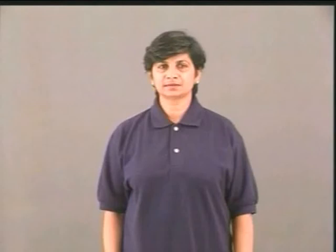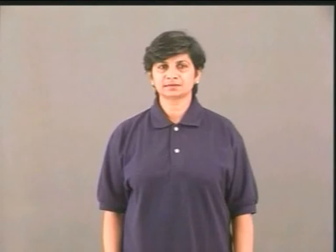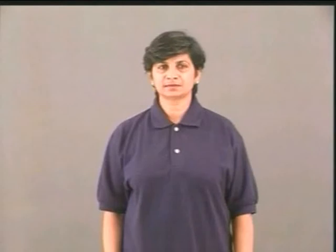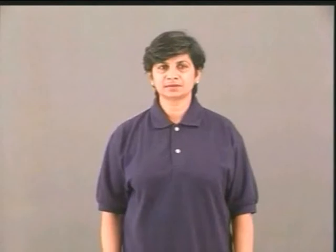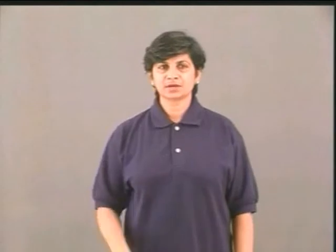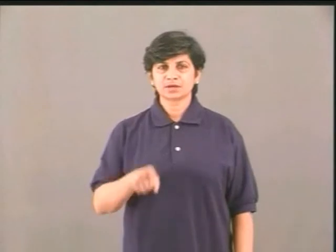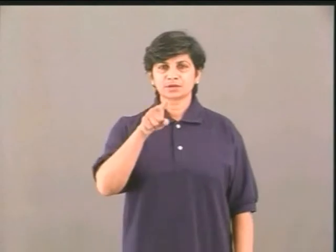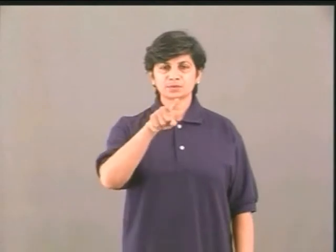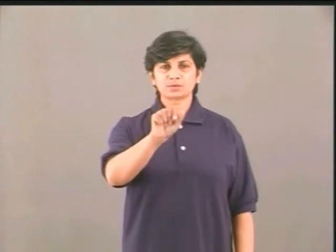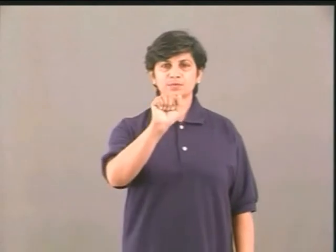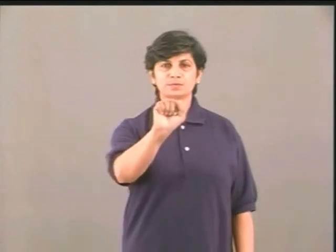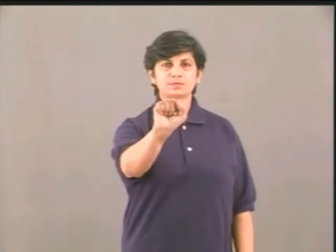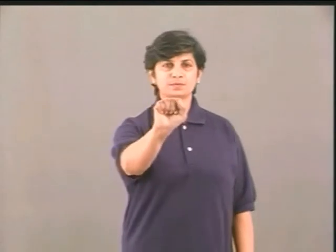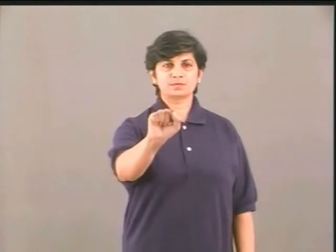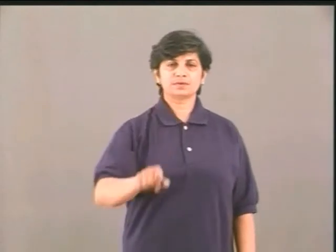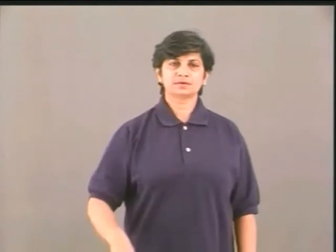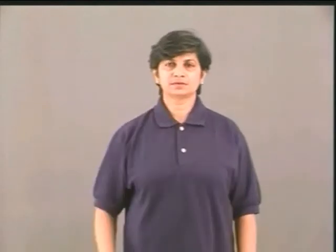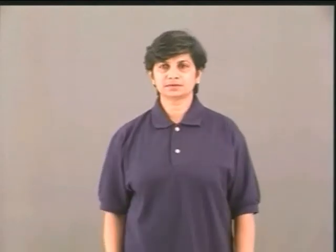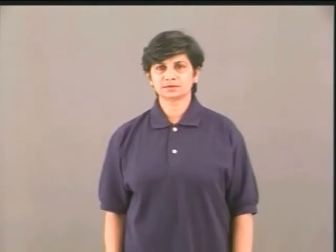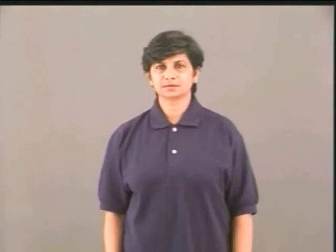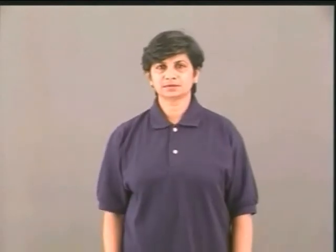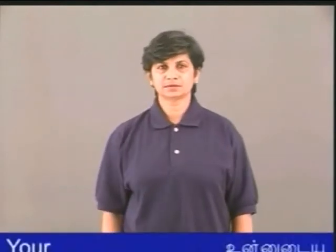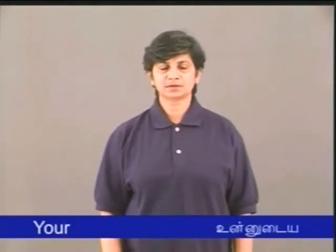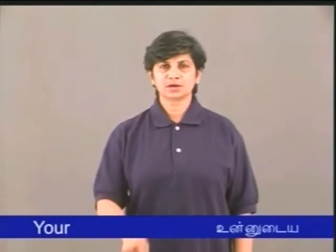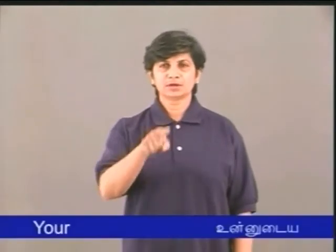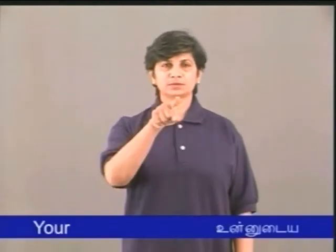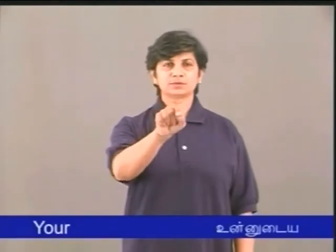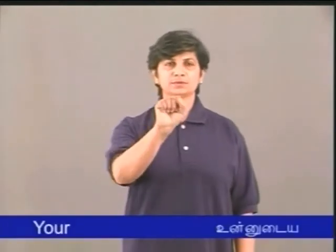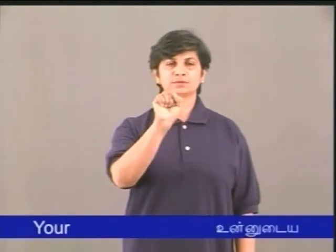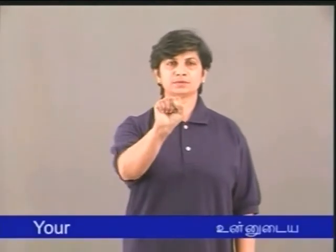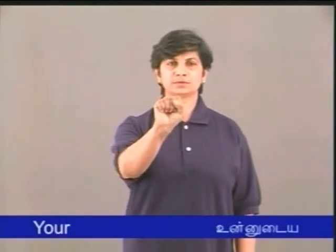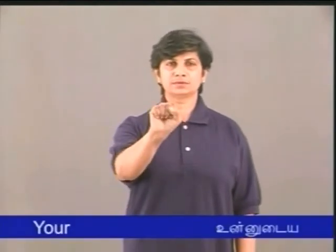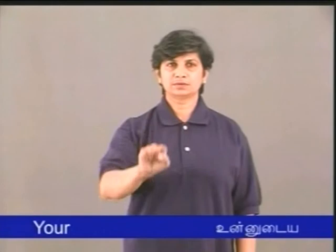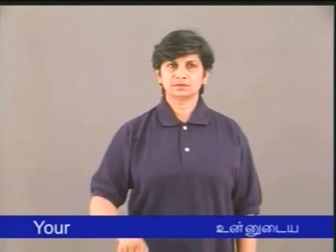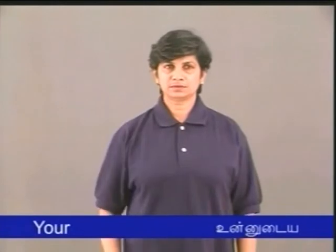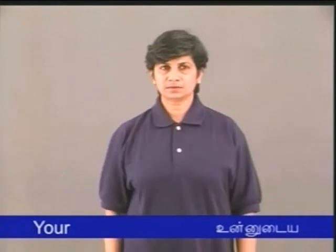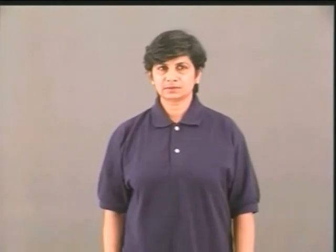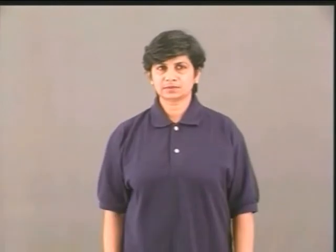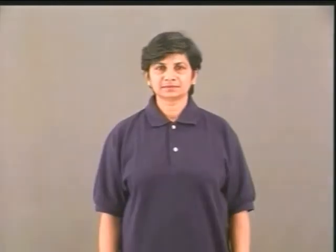your